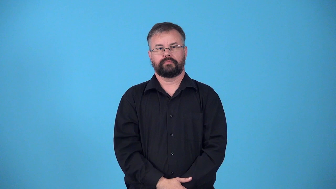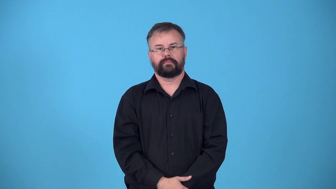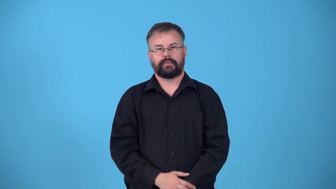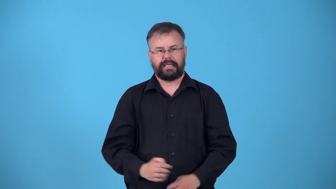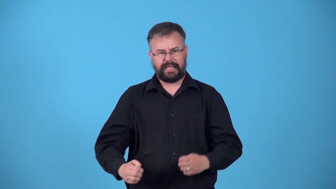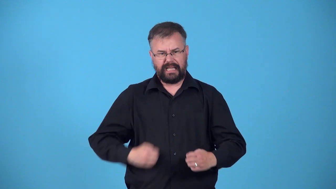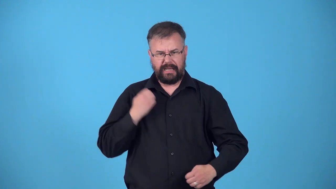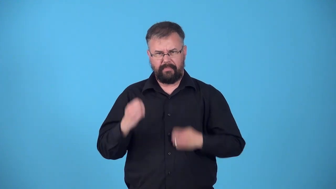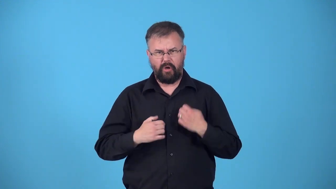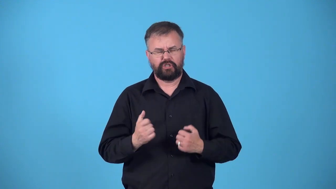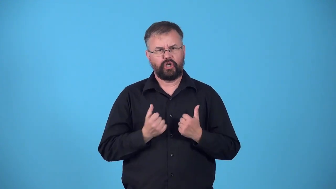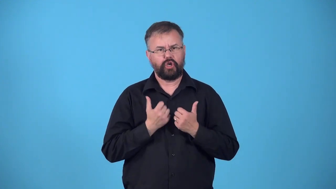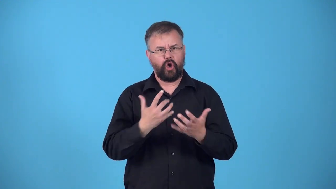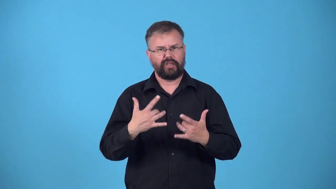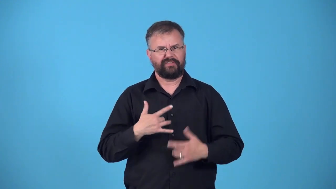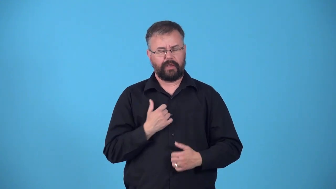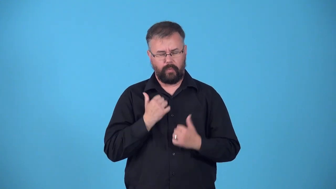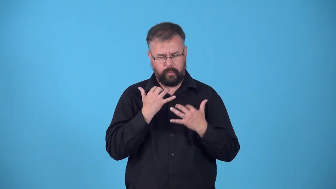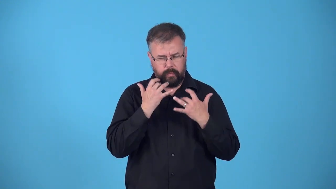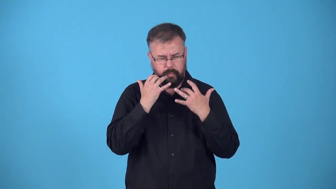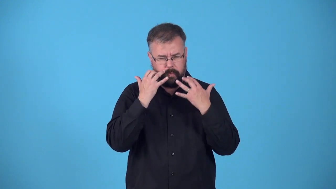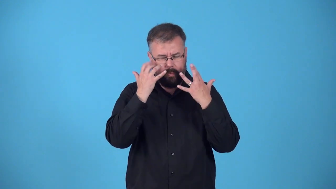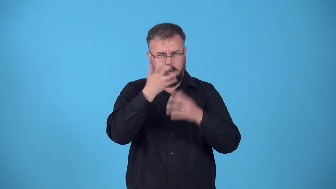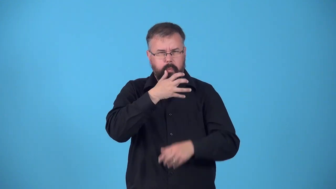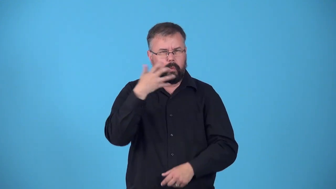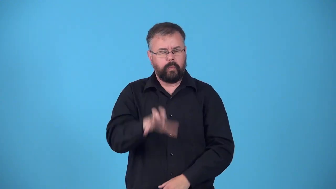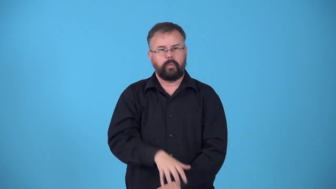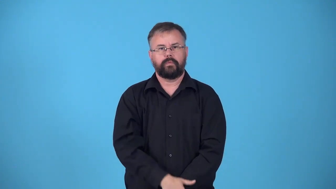prickle